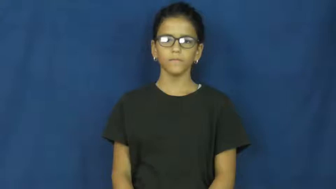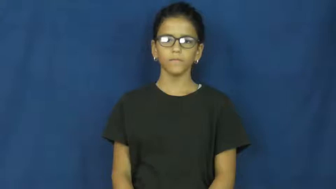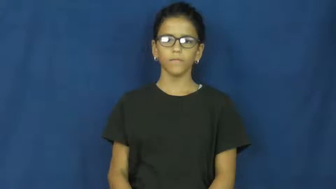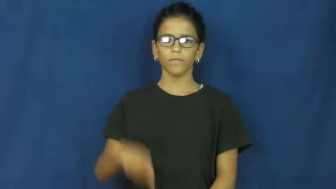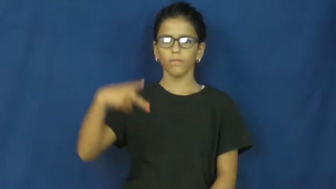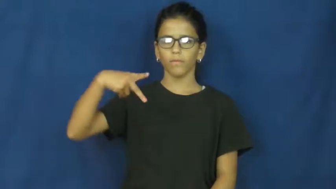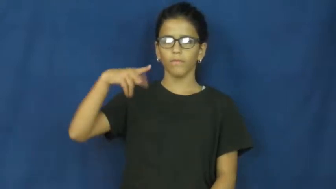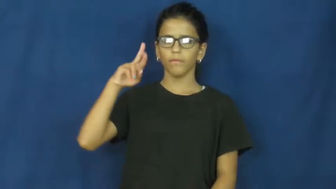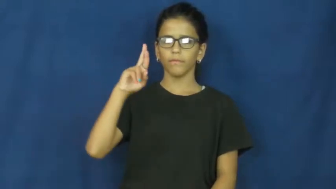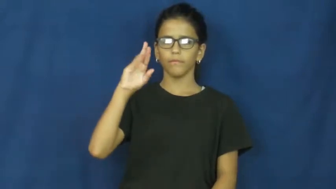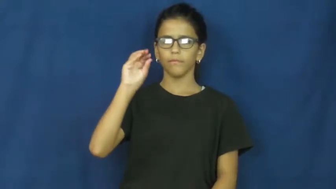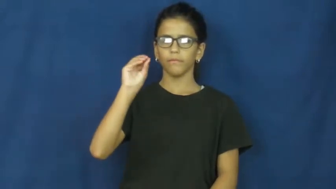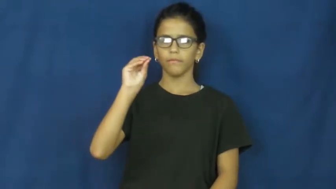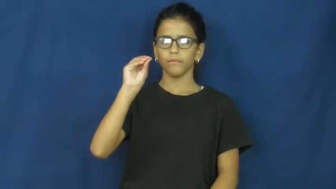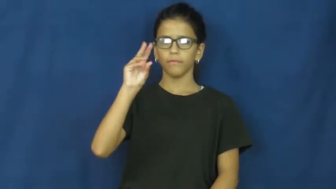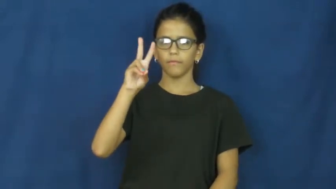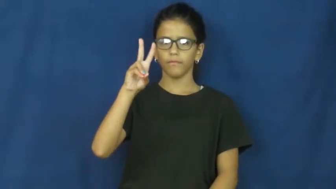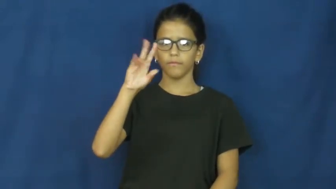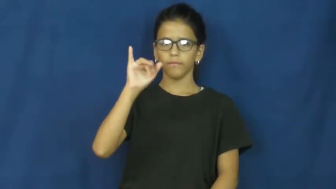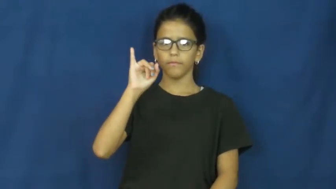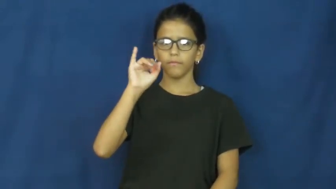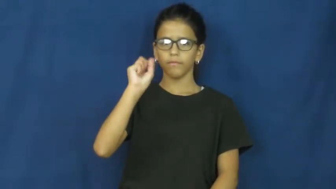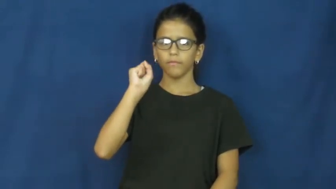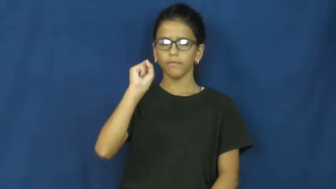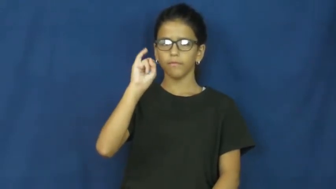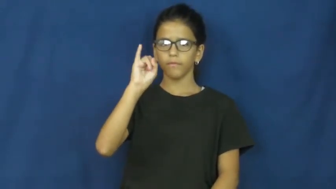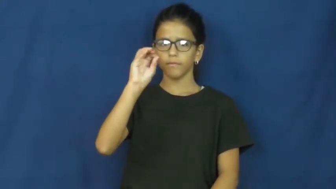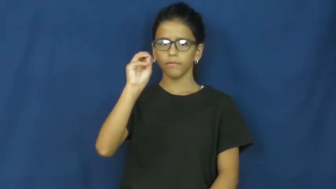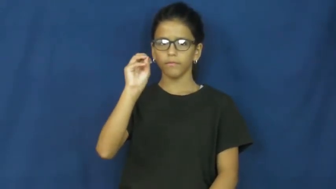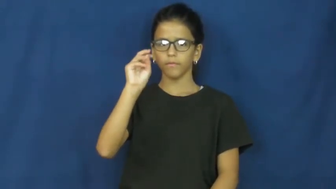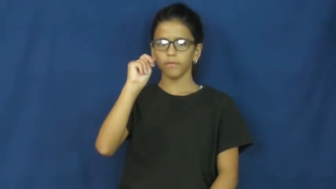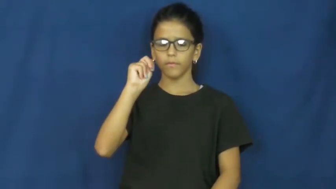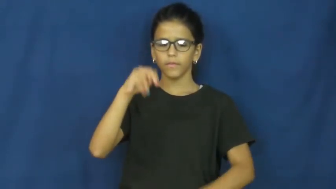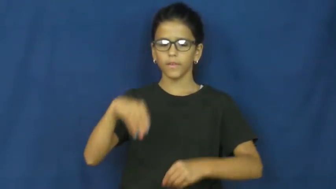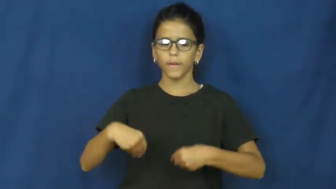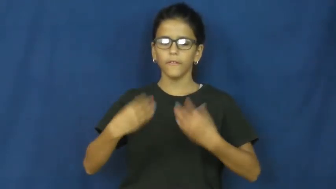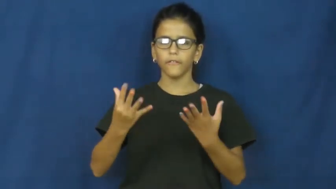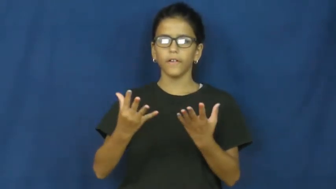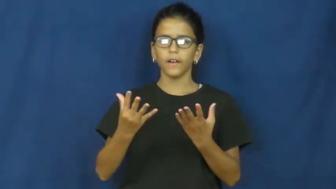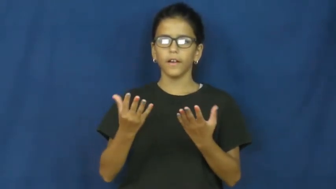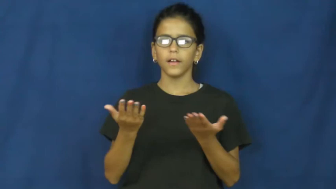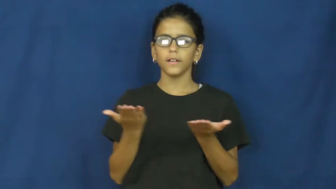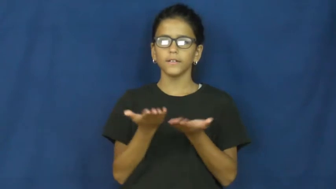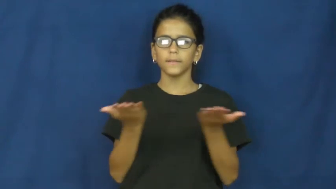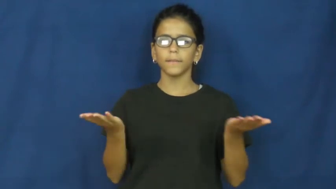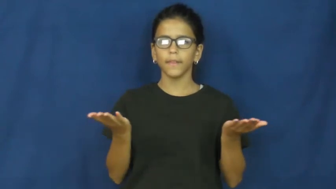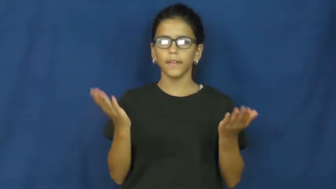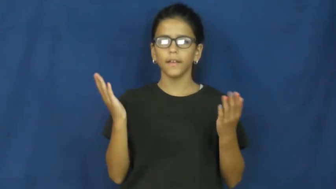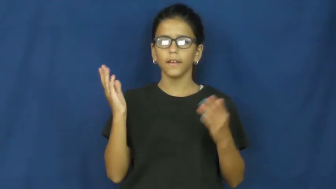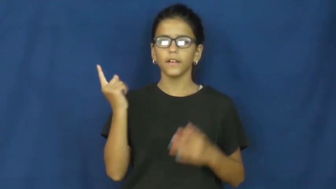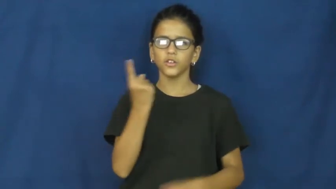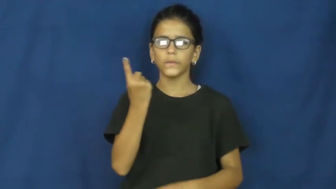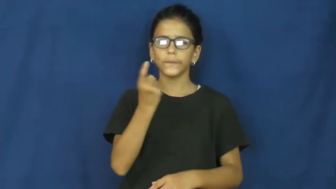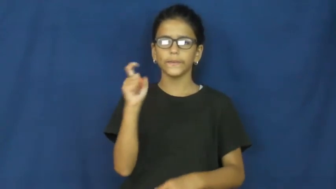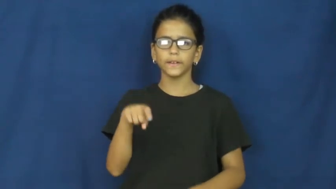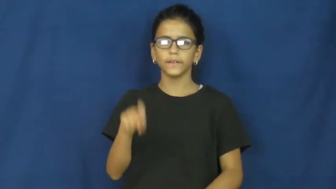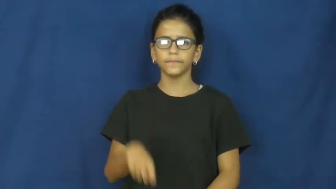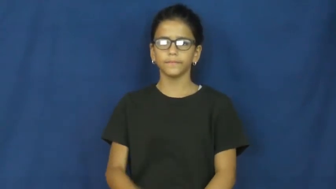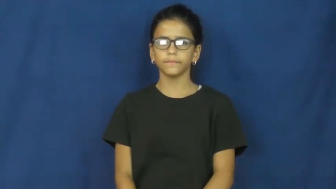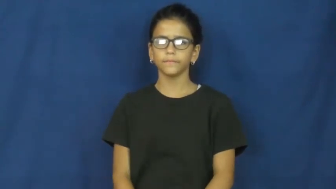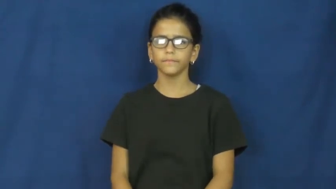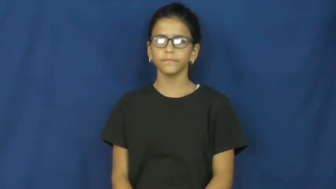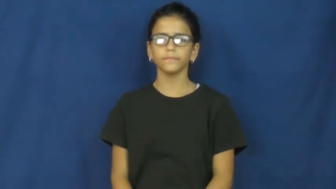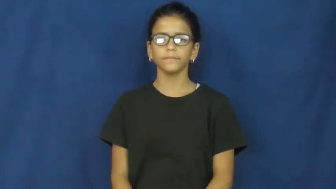provision-give